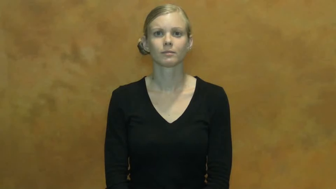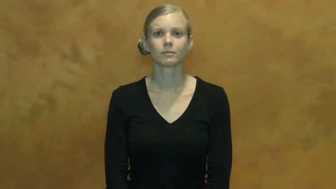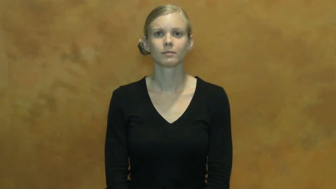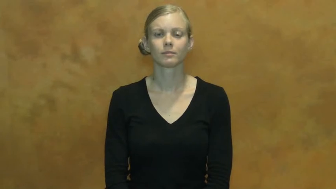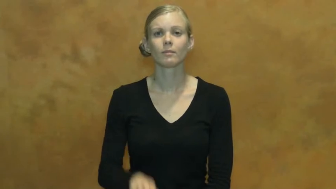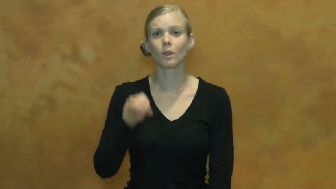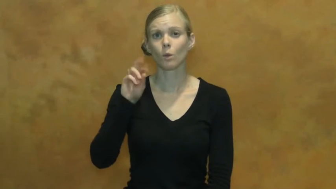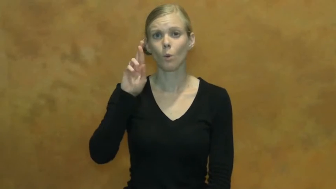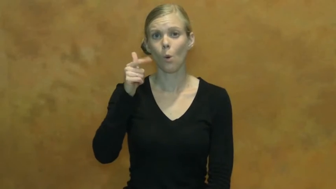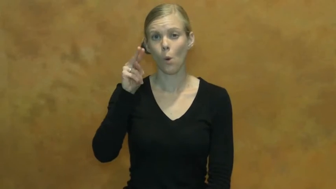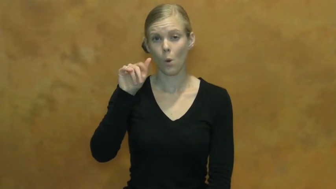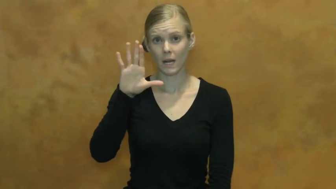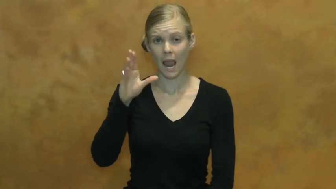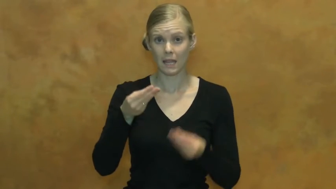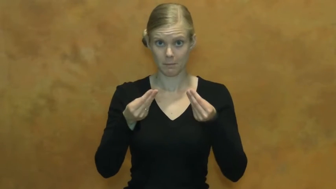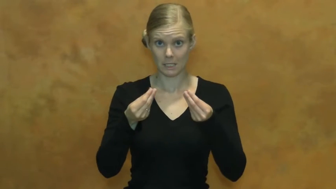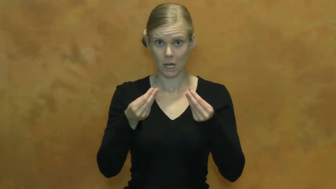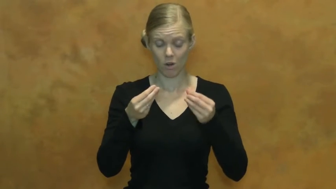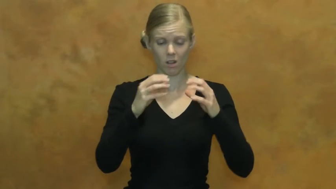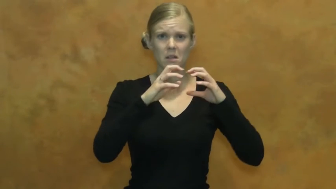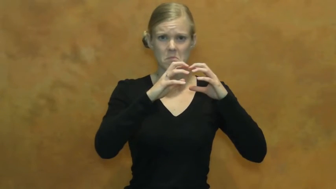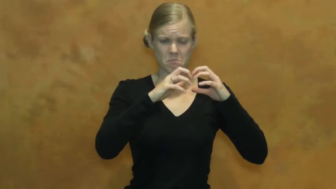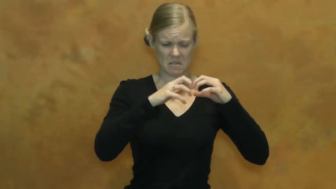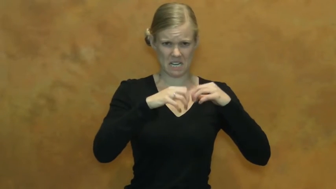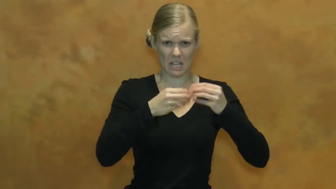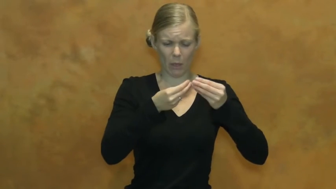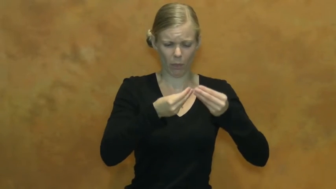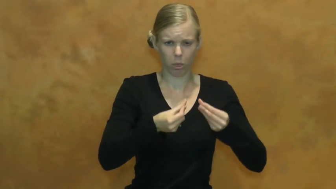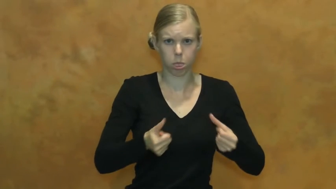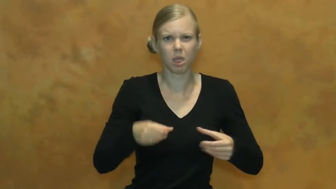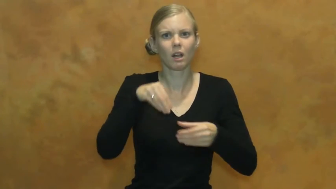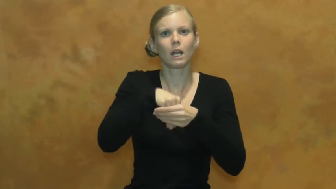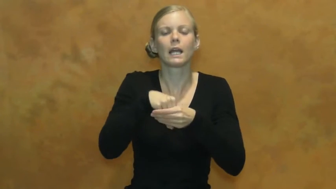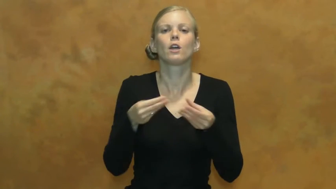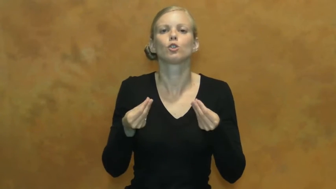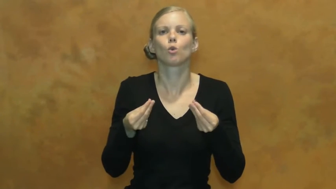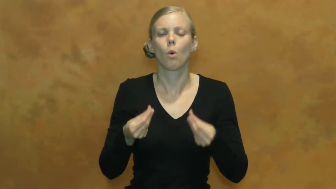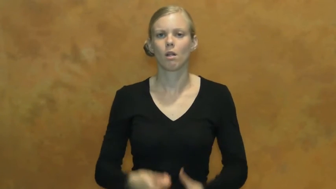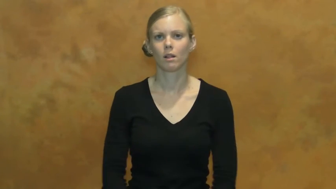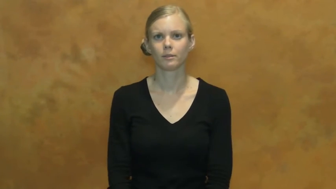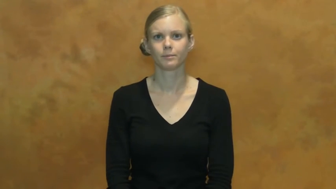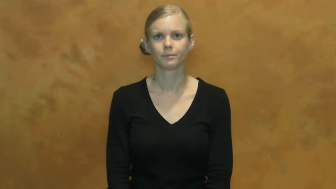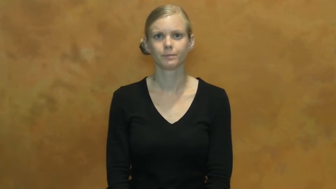humus